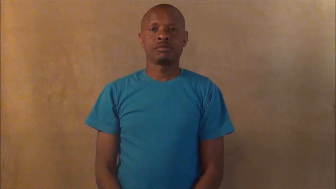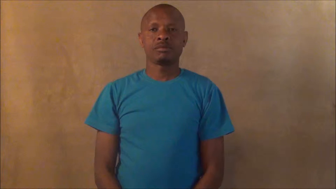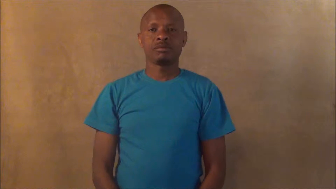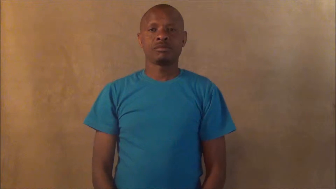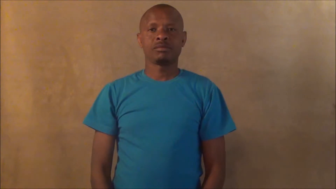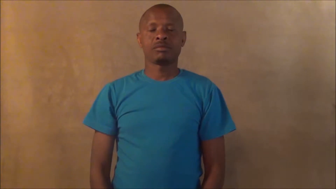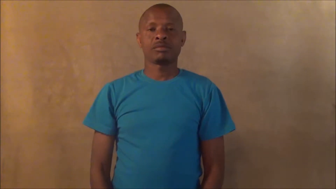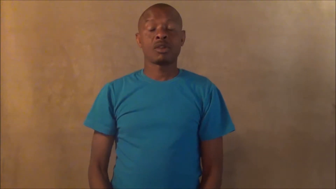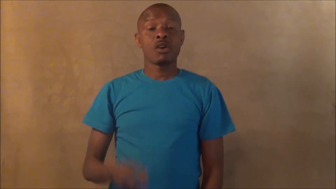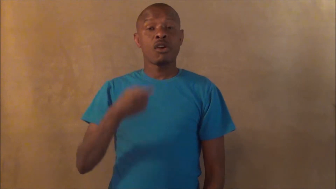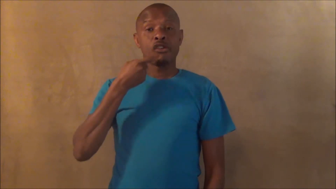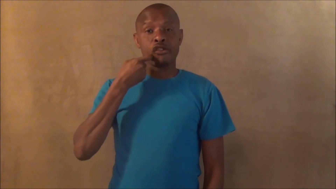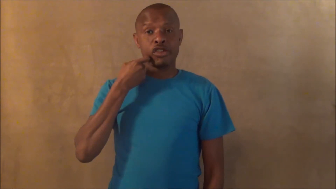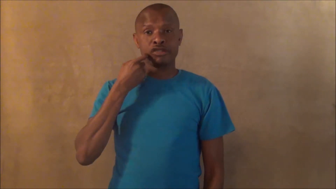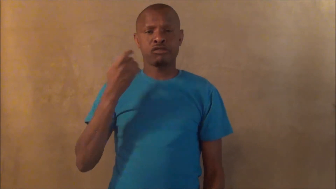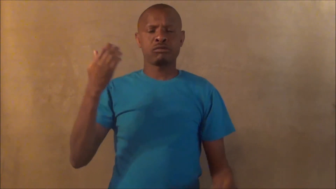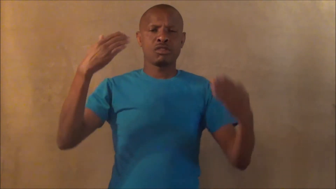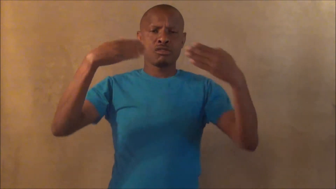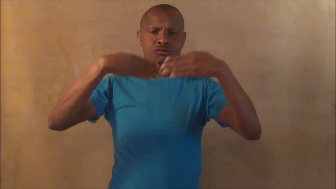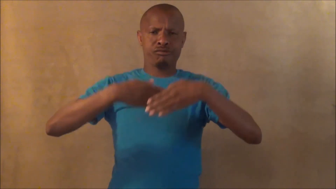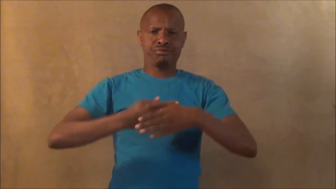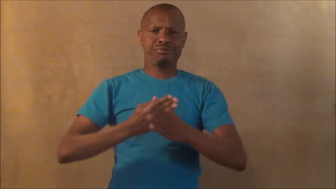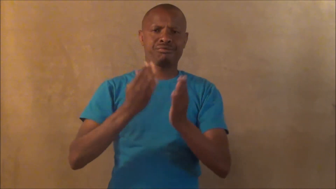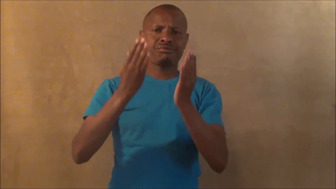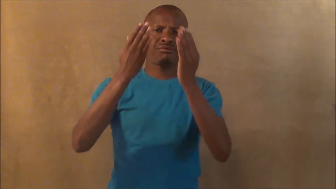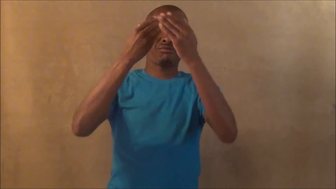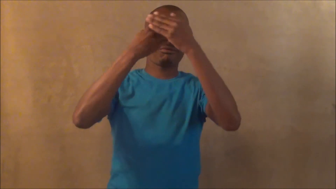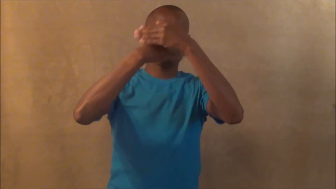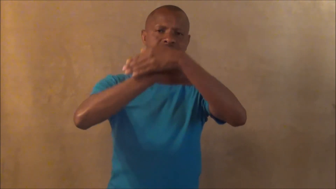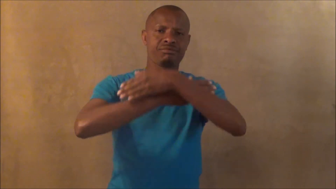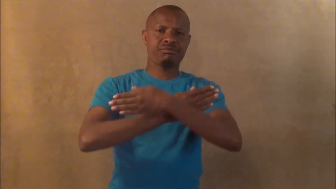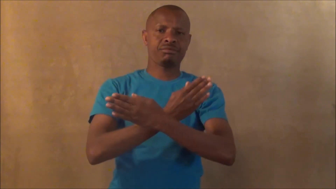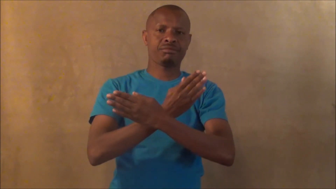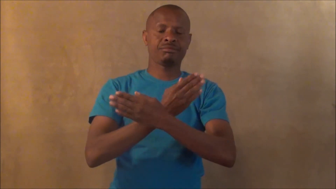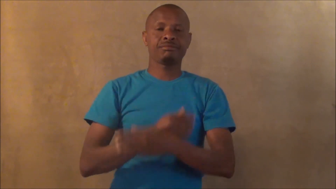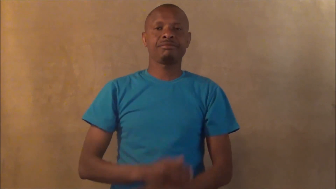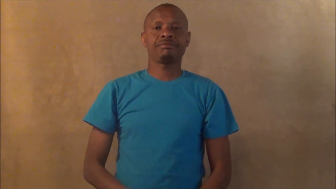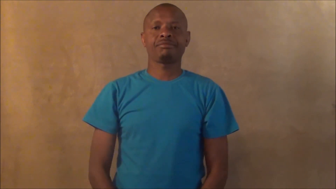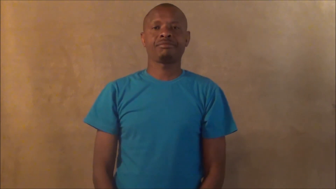AQUACULTURE